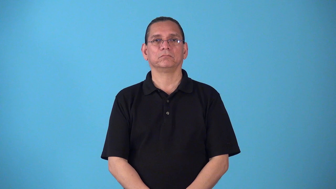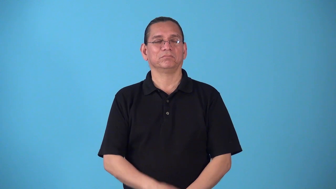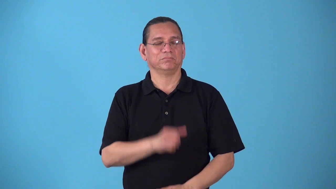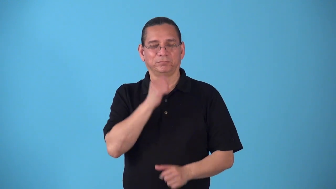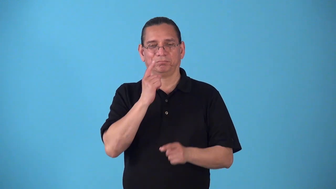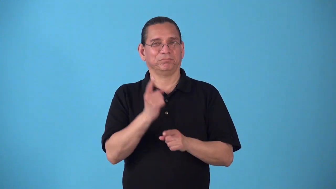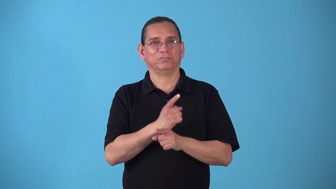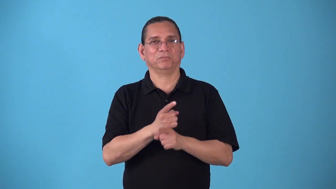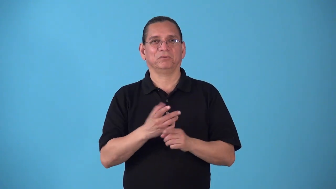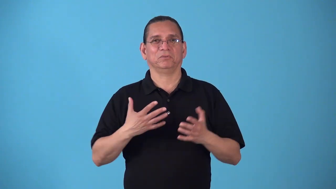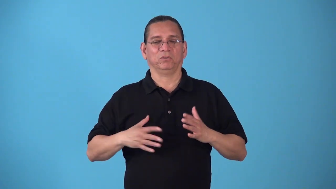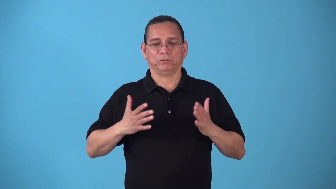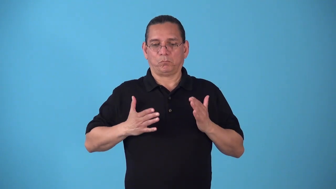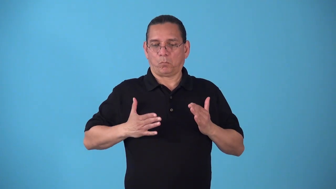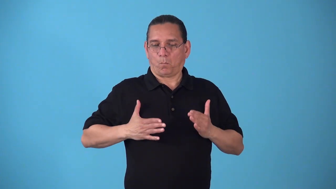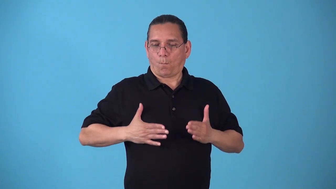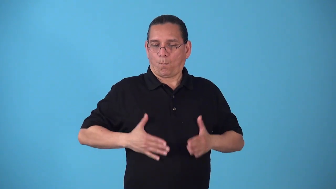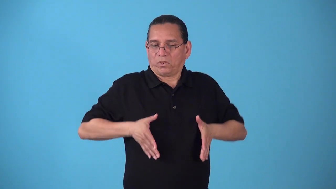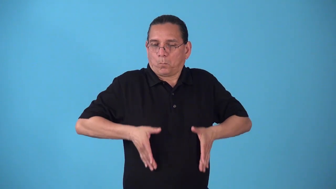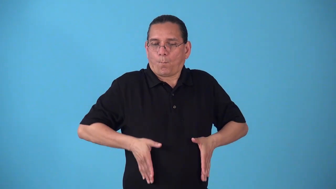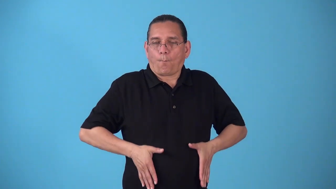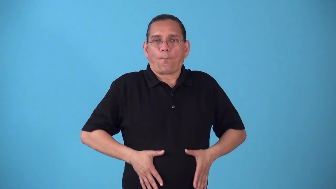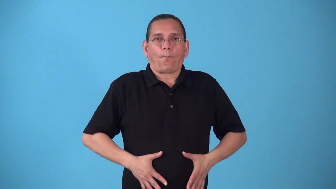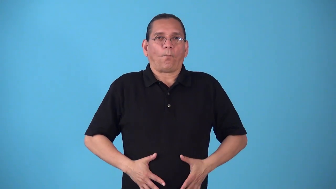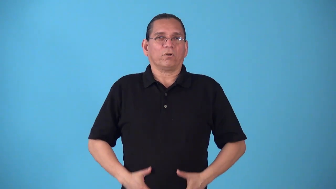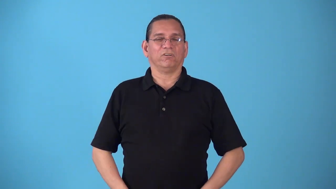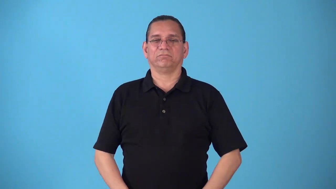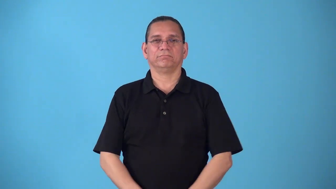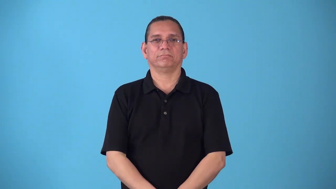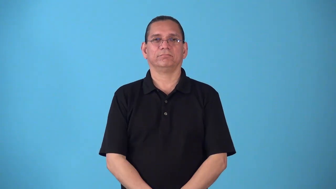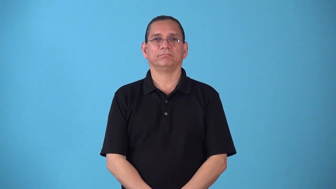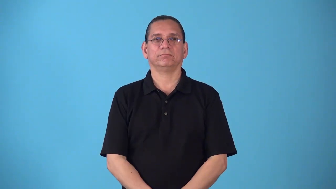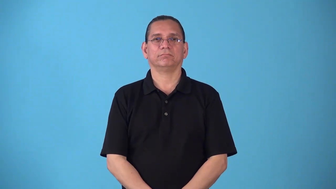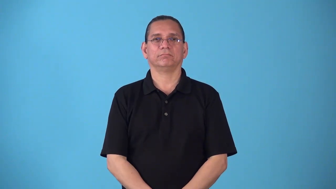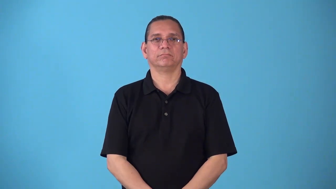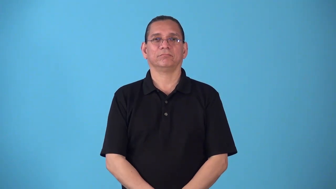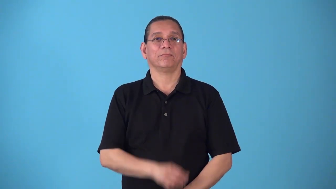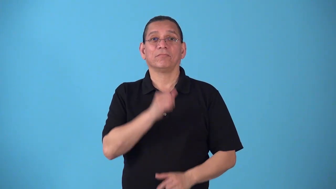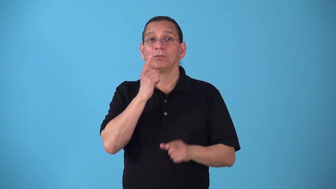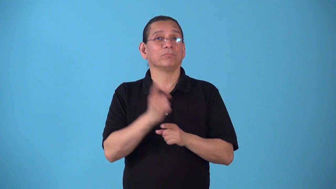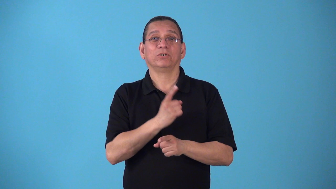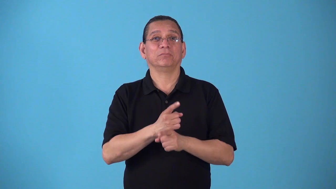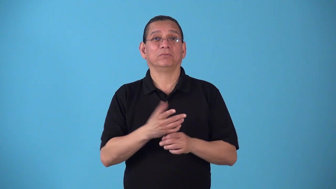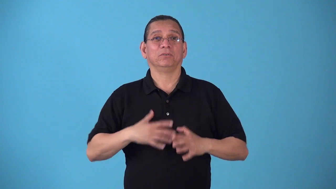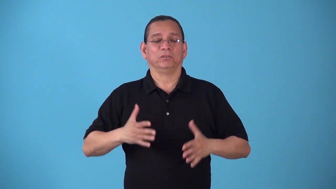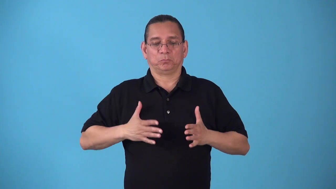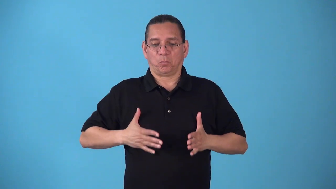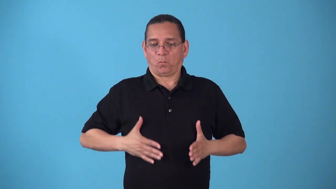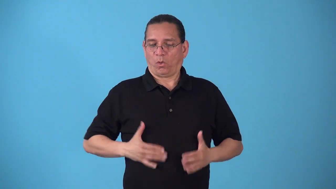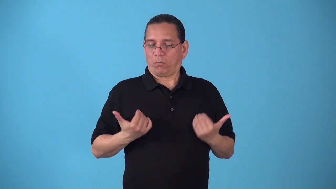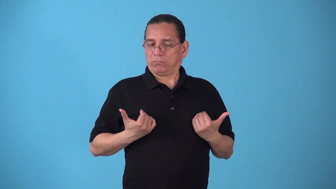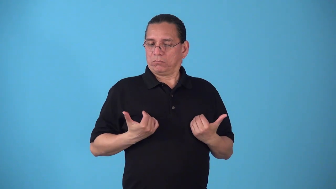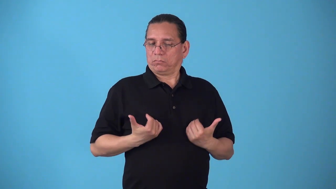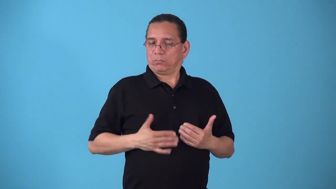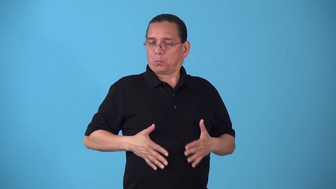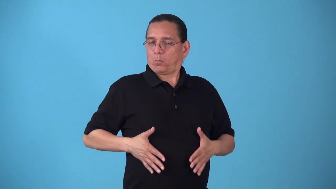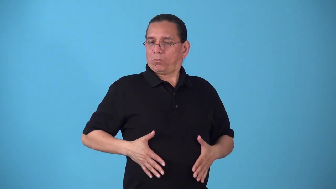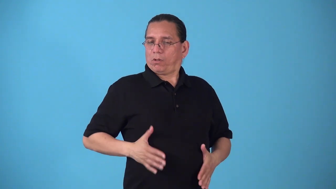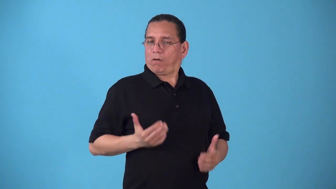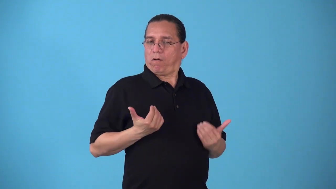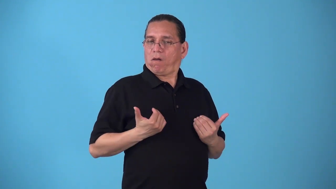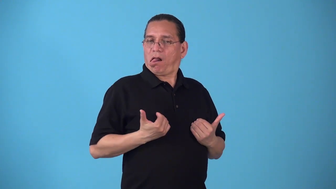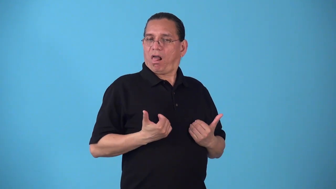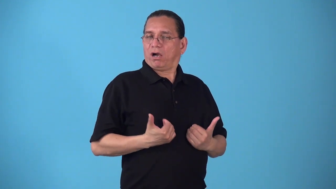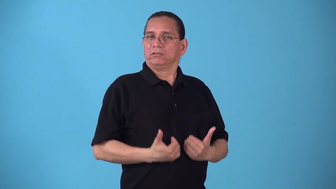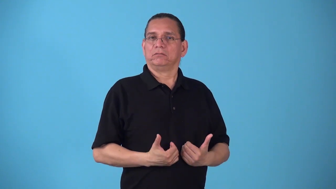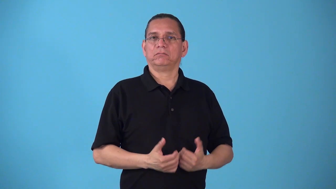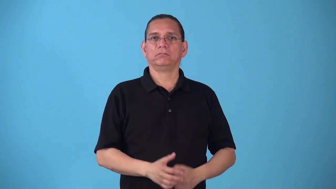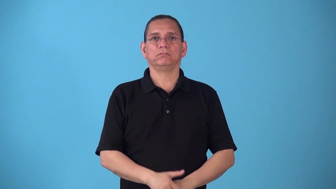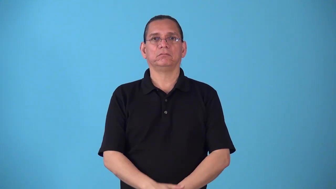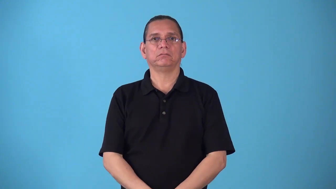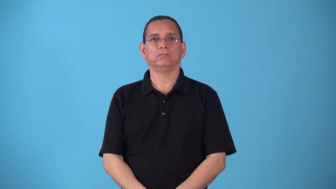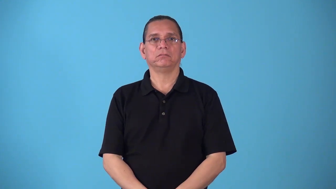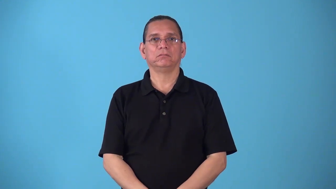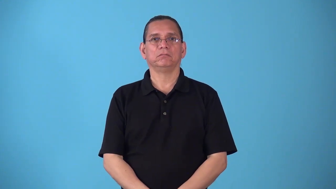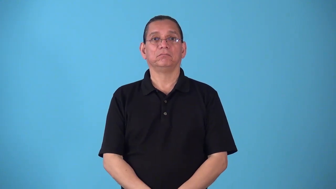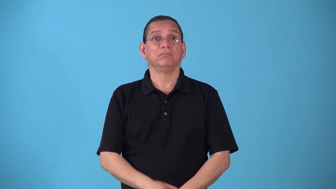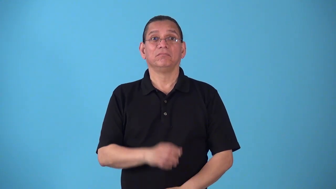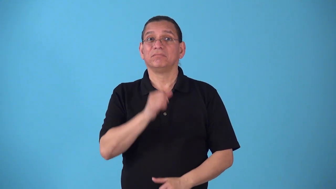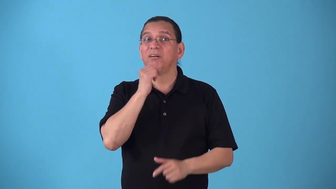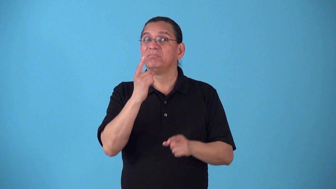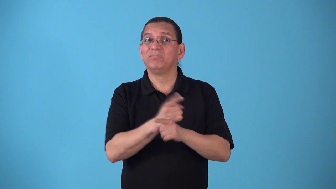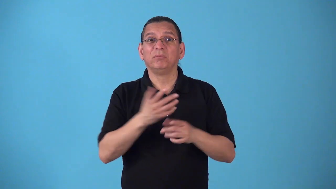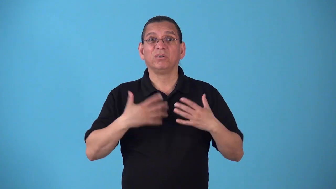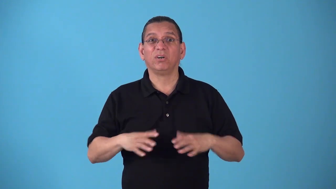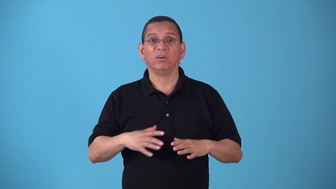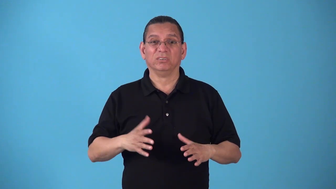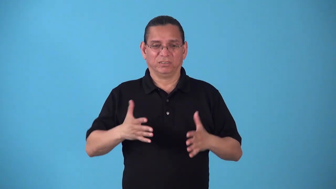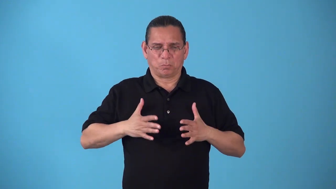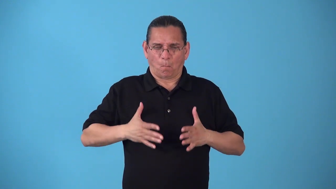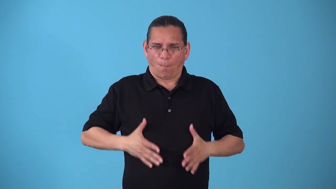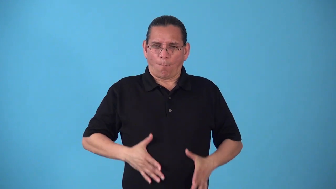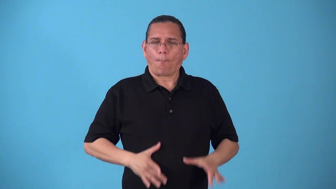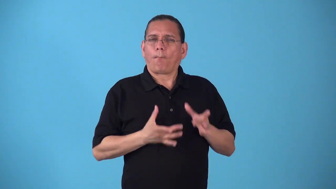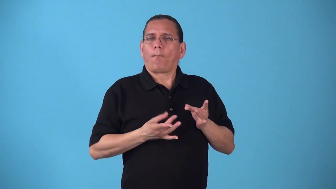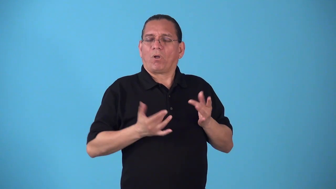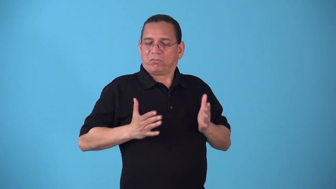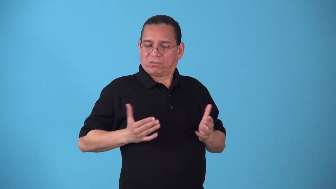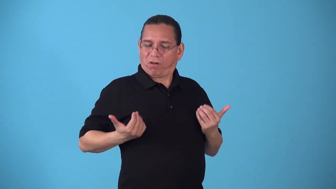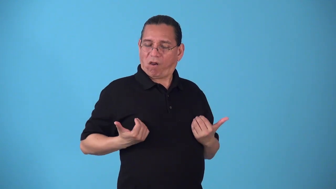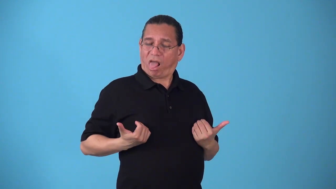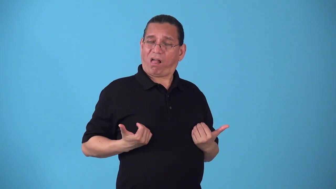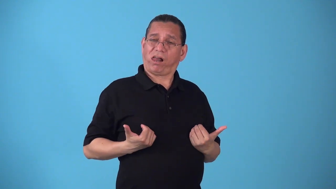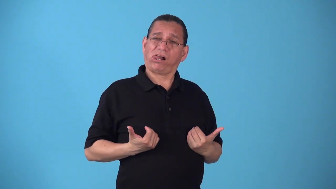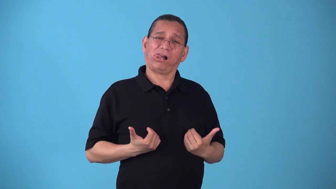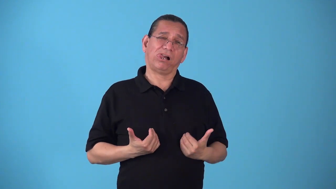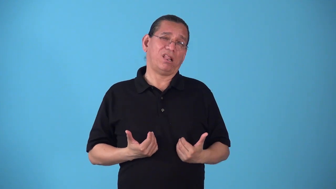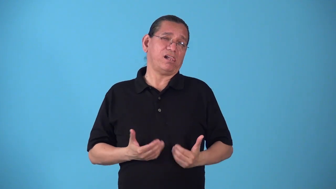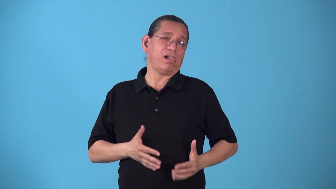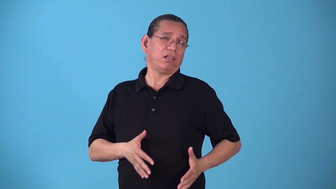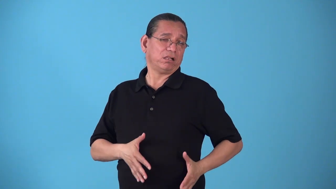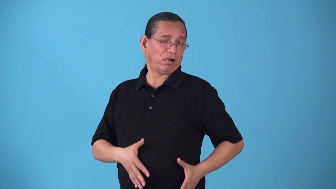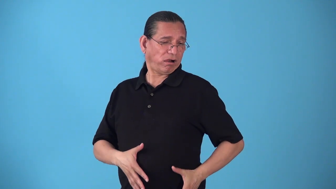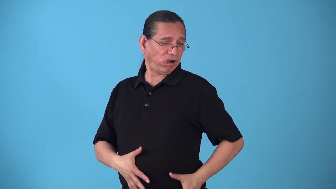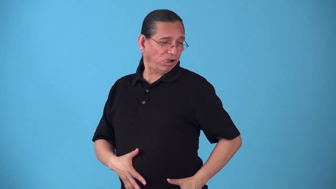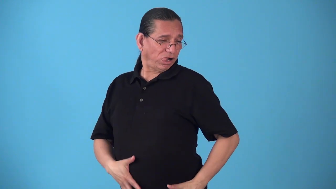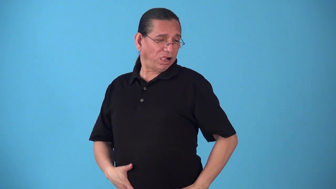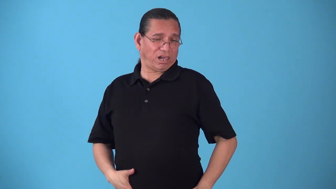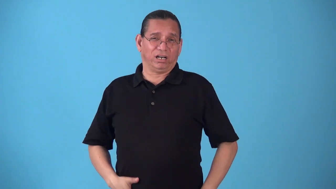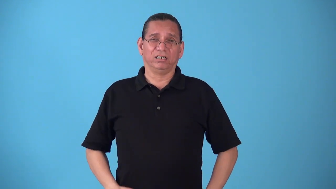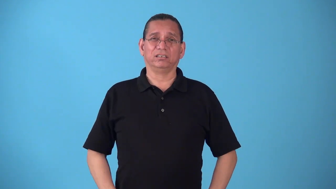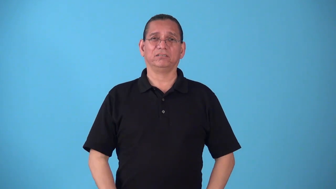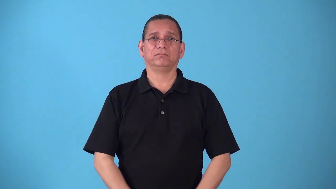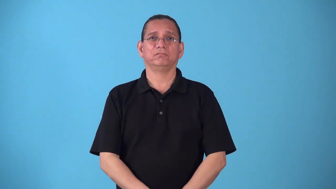skimpy,skimpier,skimpiest